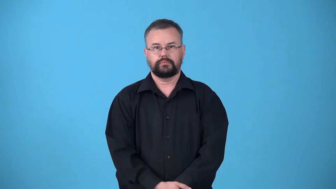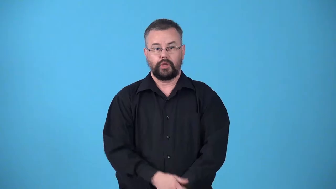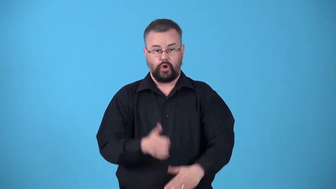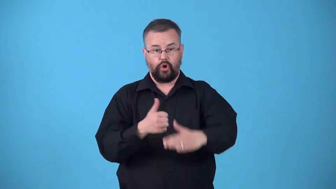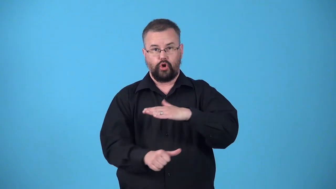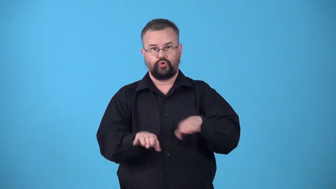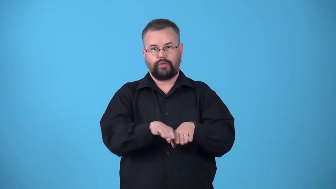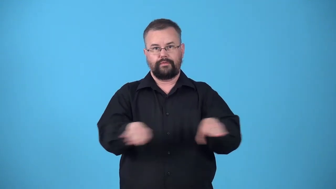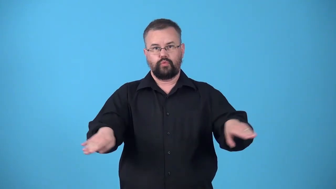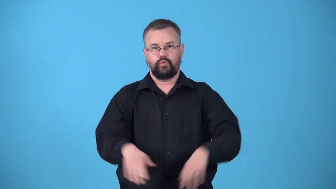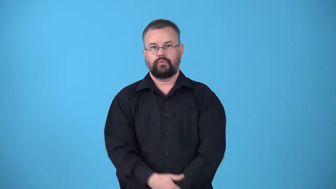underfloor